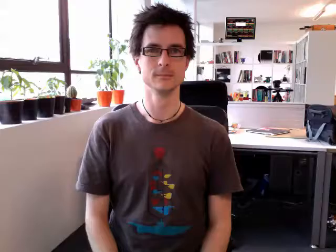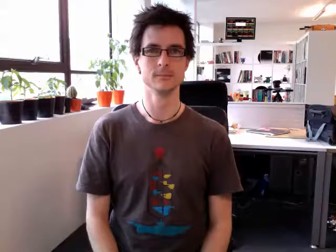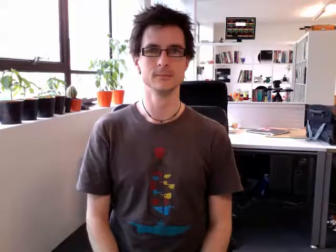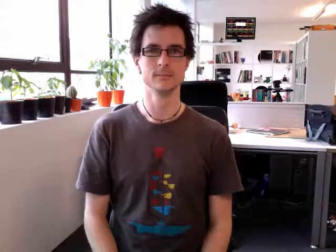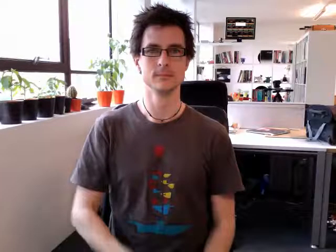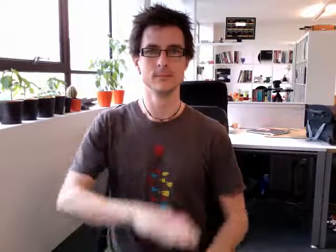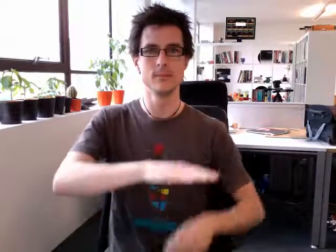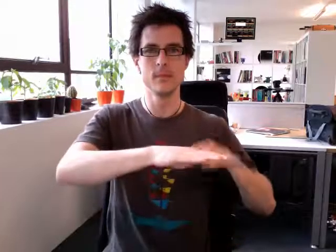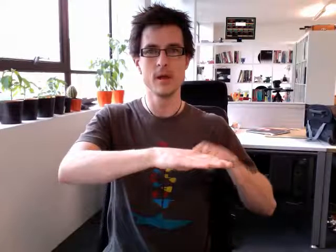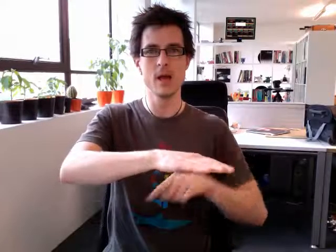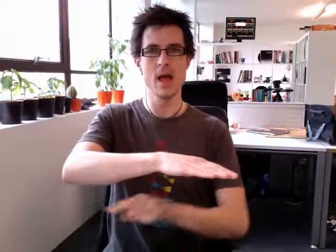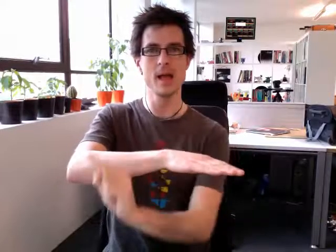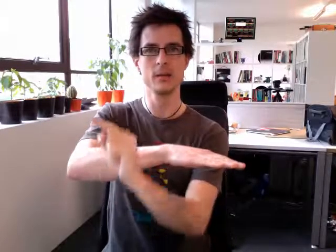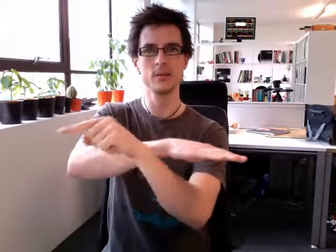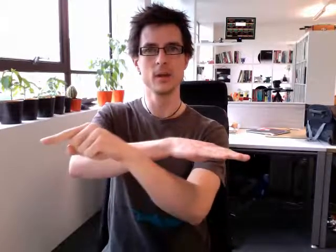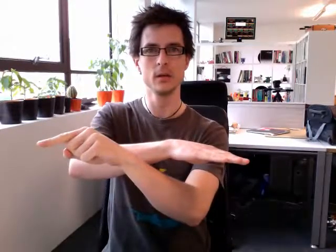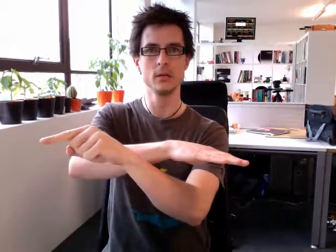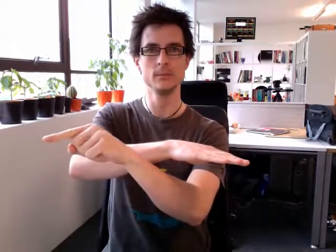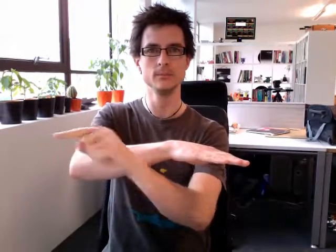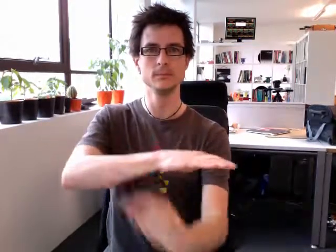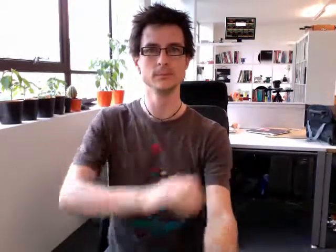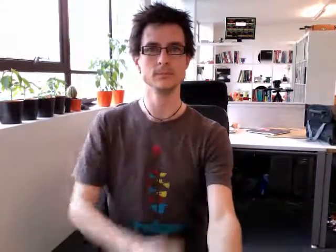exit